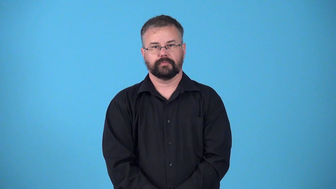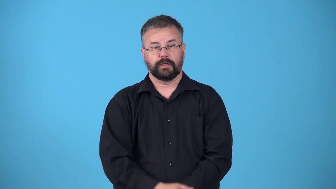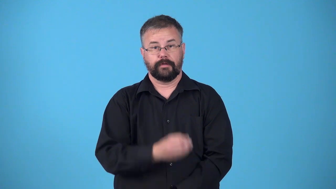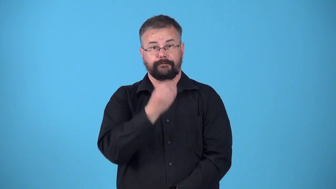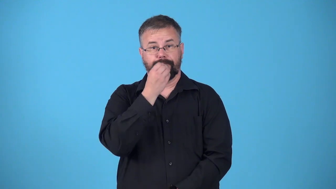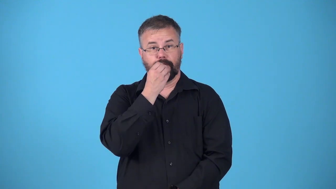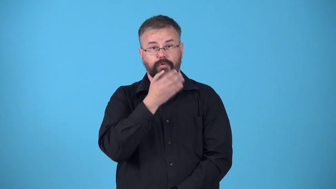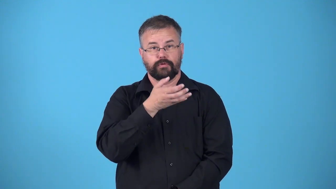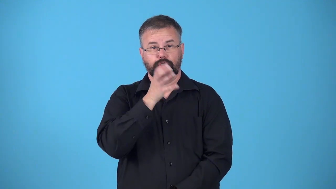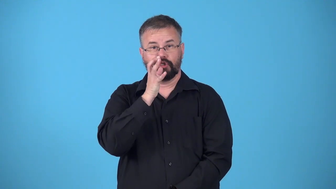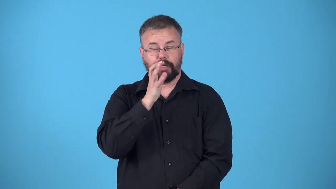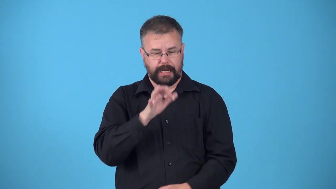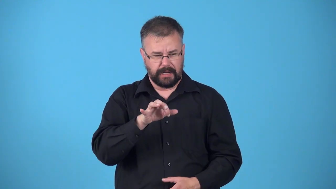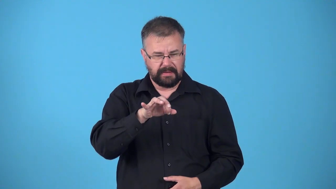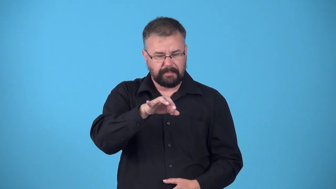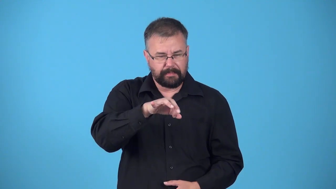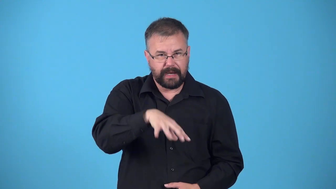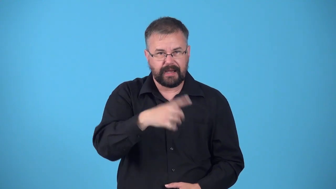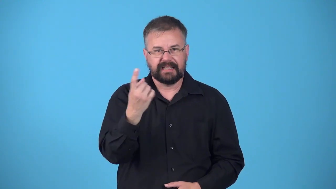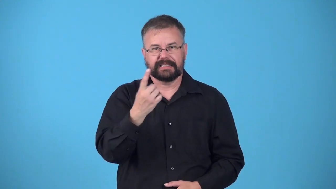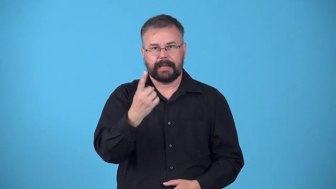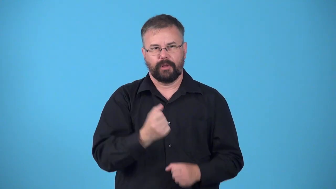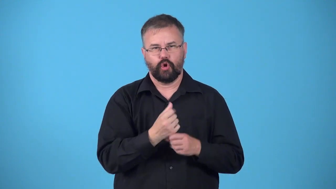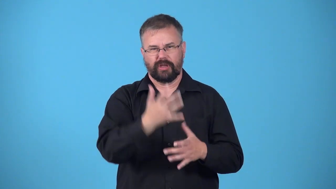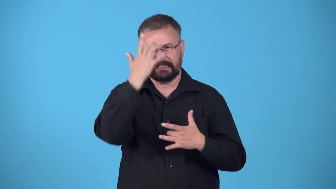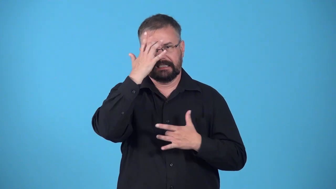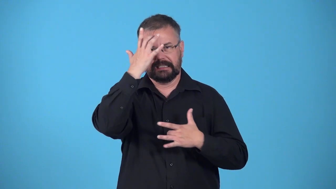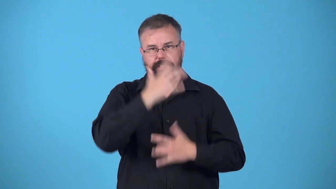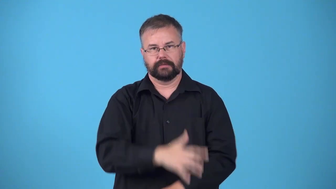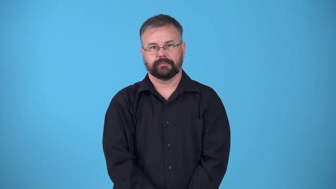doctor,contaminate